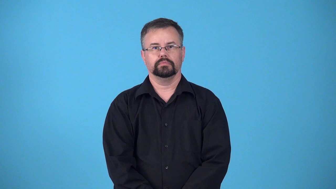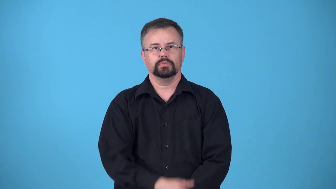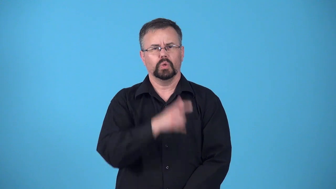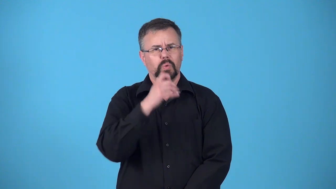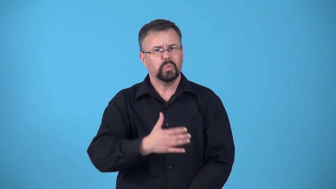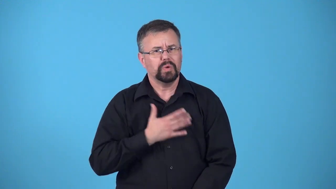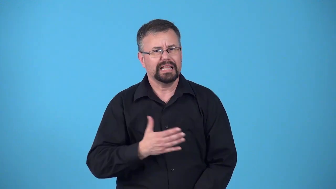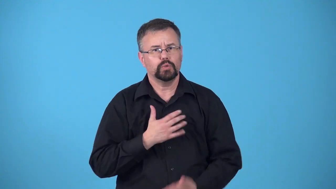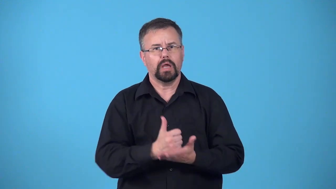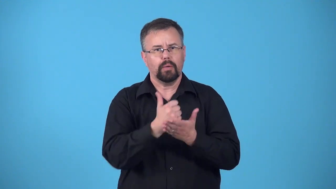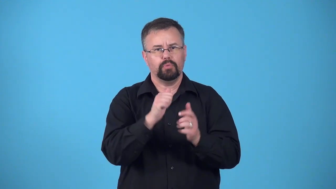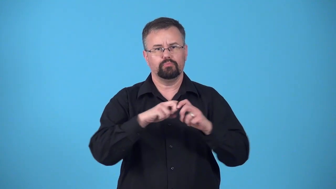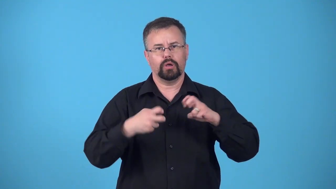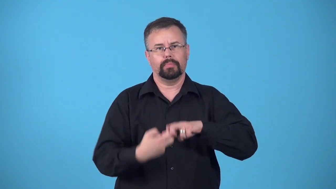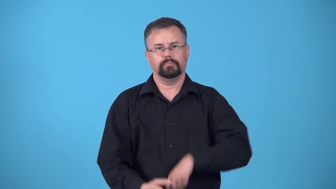who will ring the bell